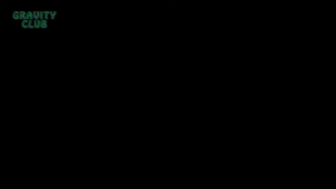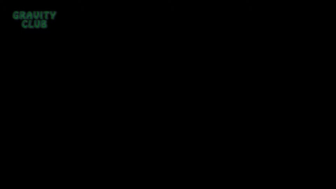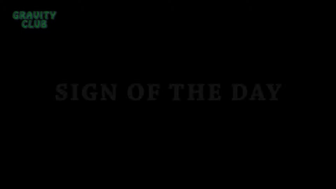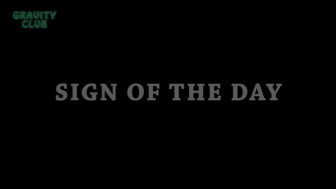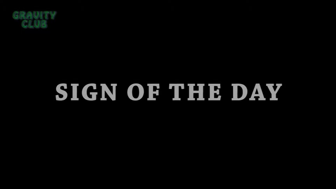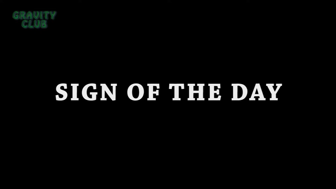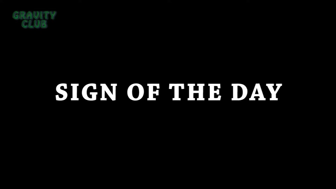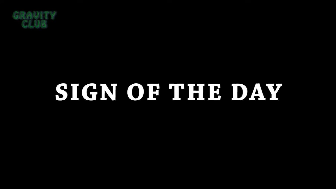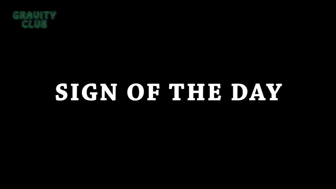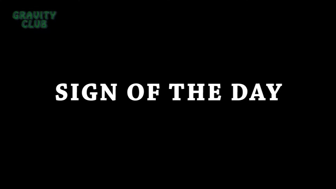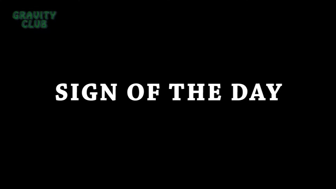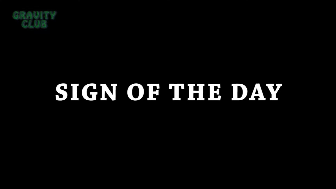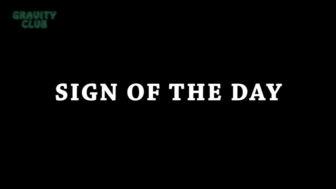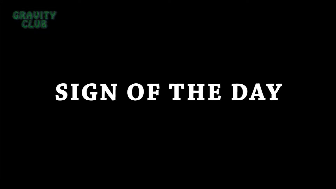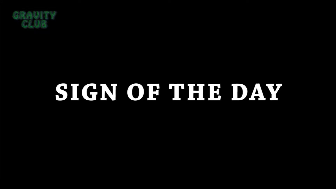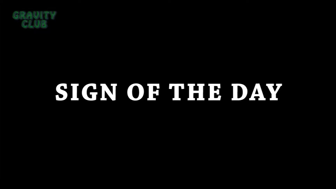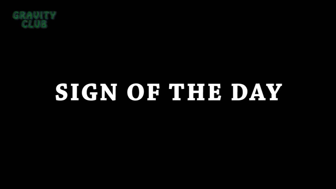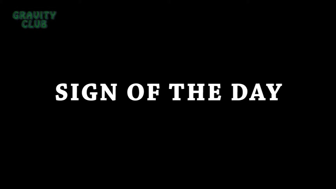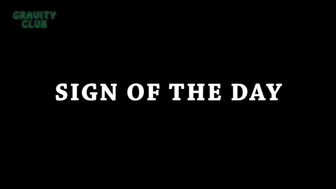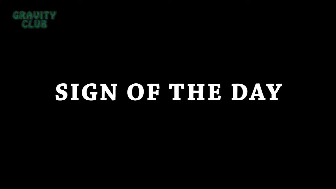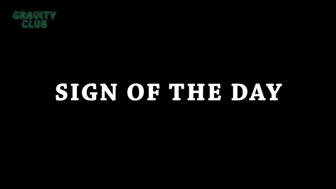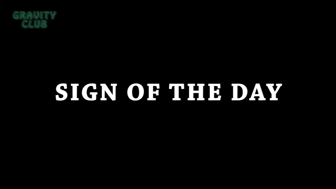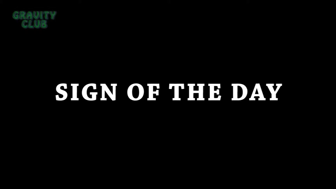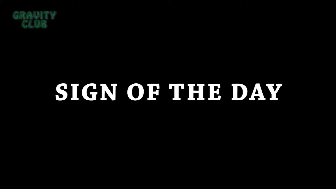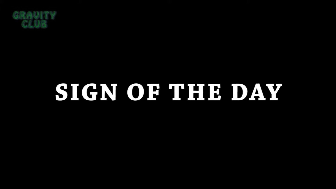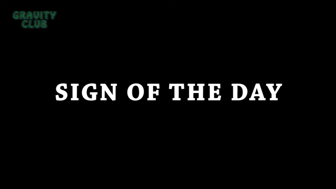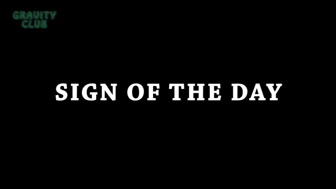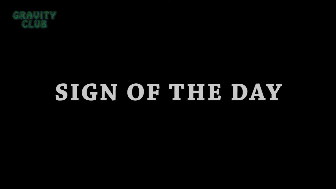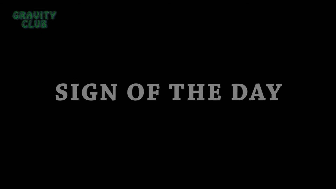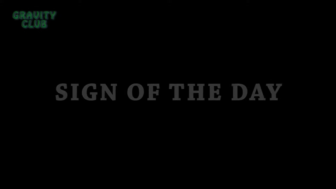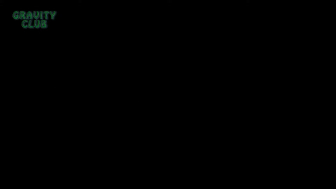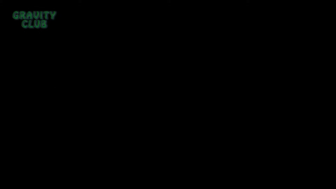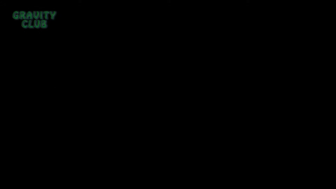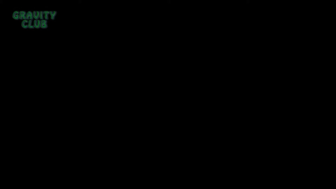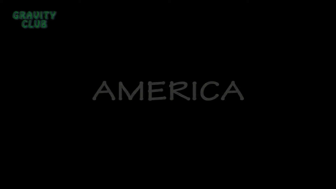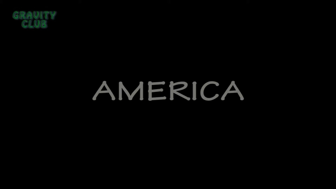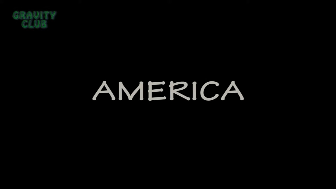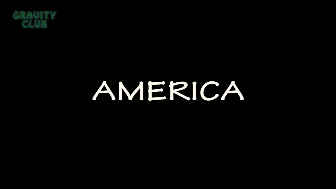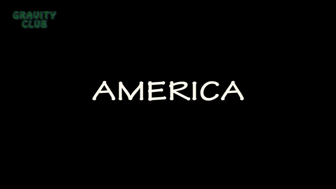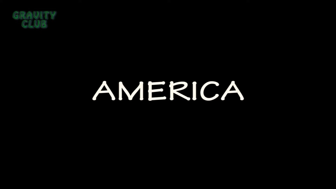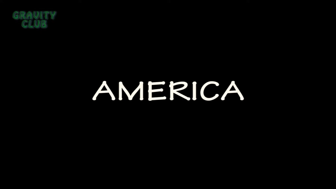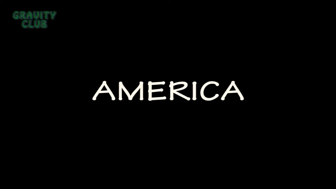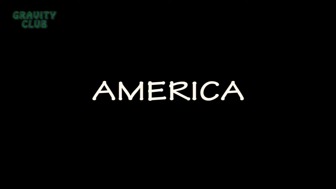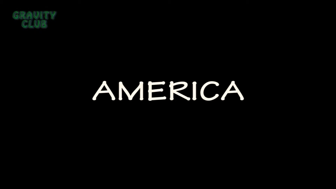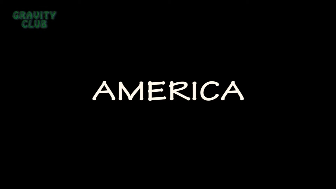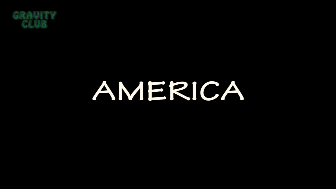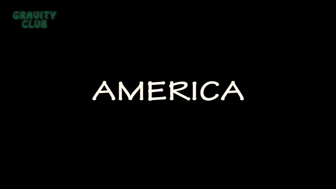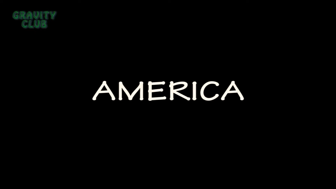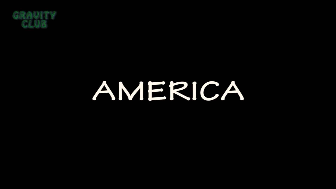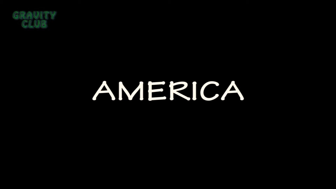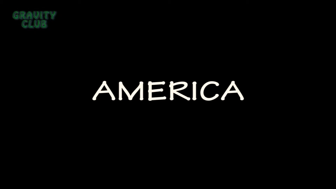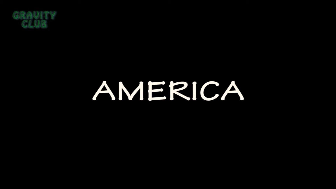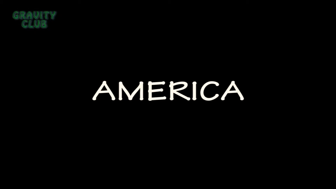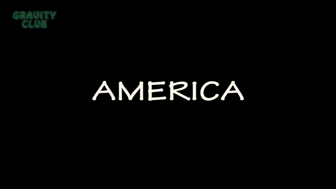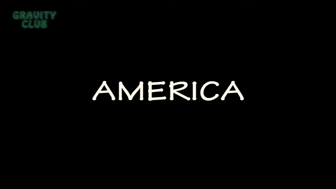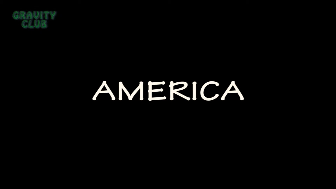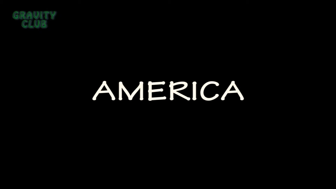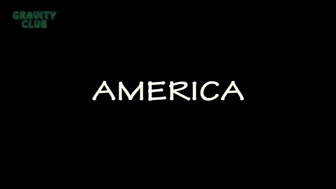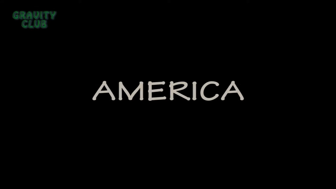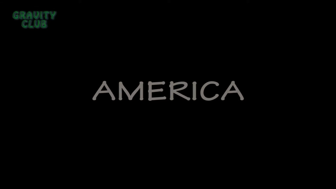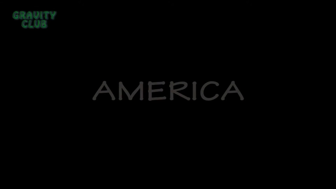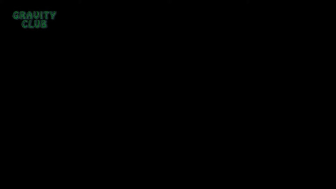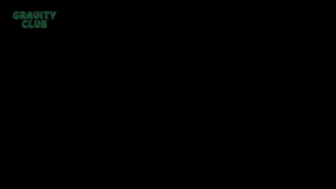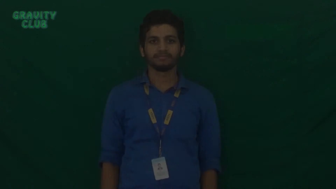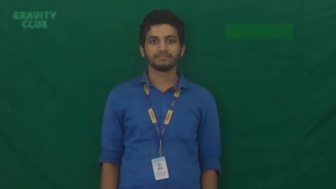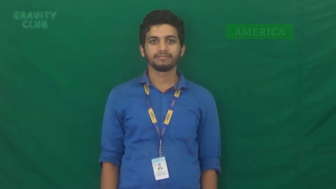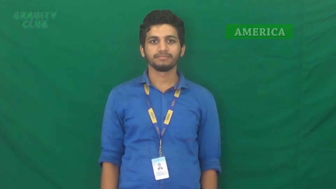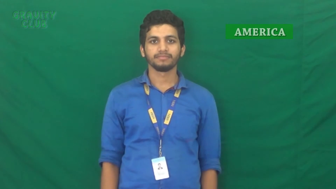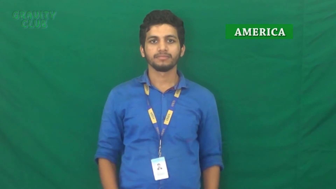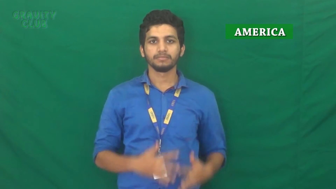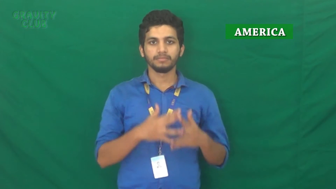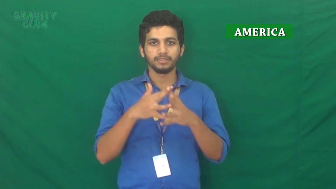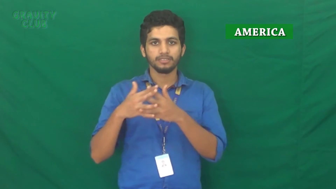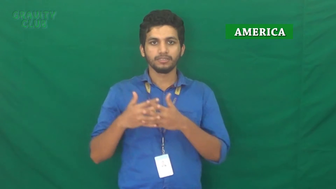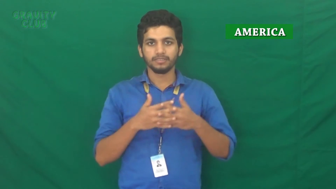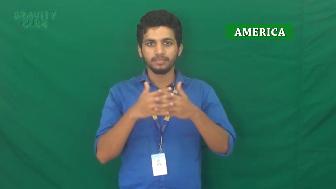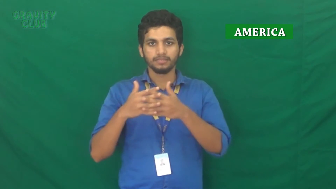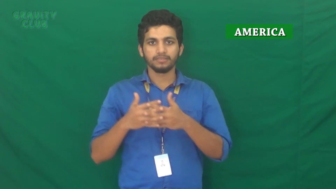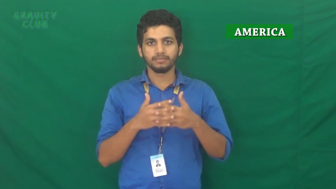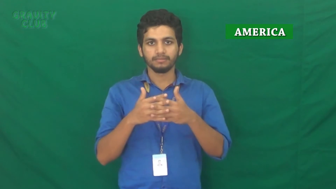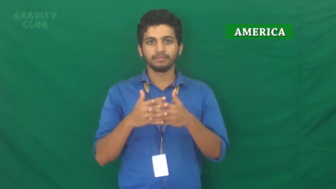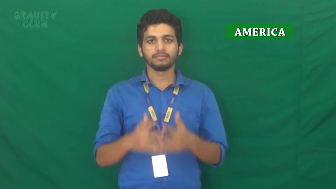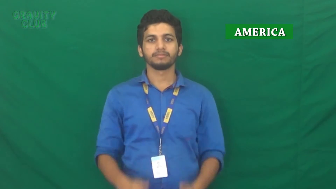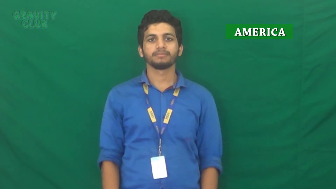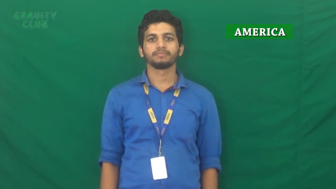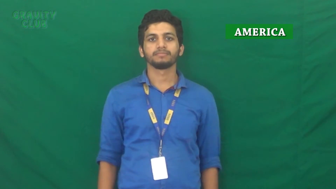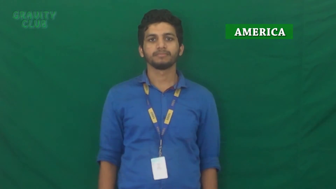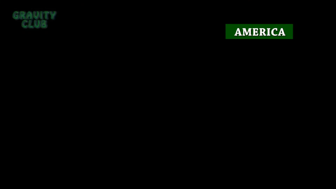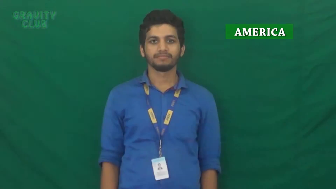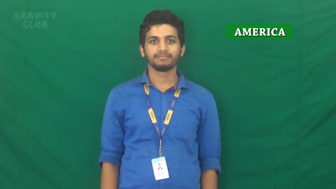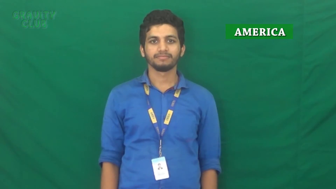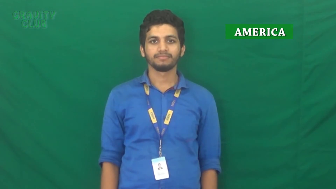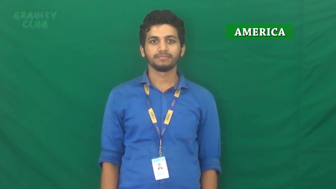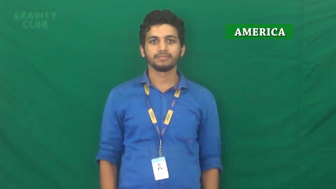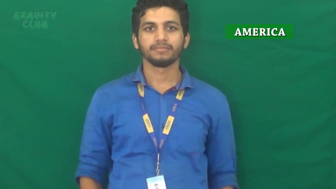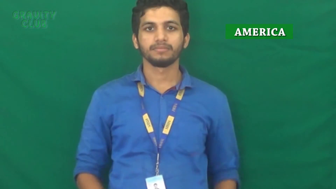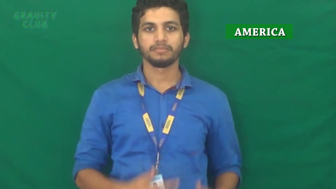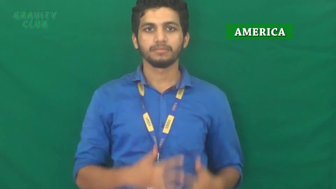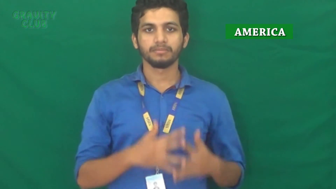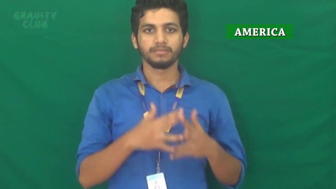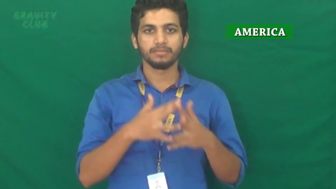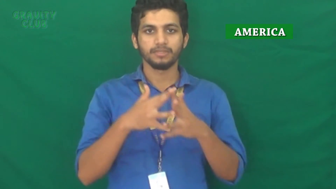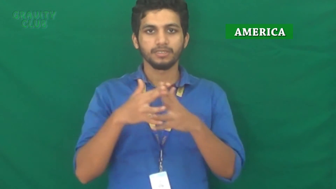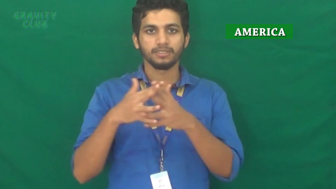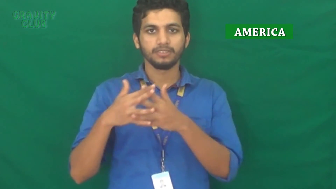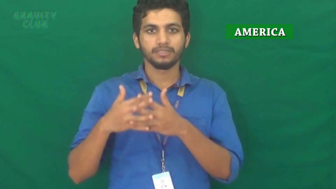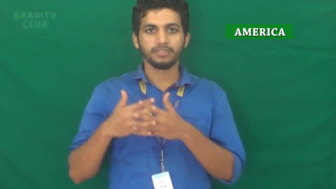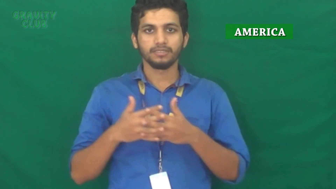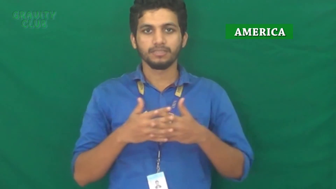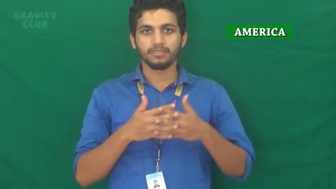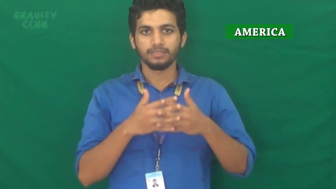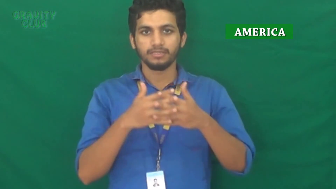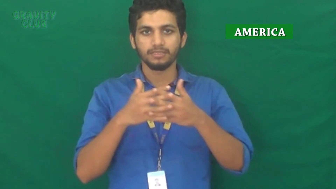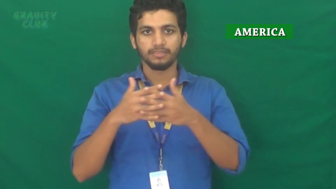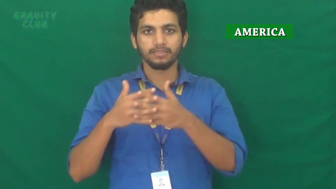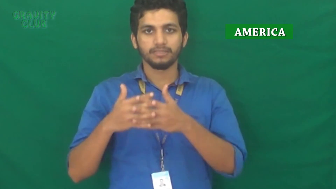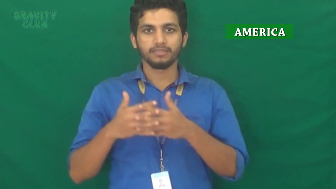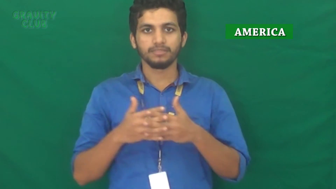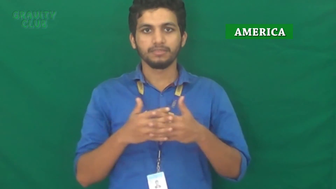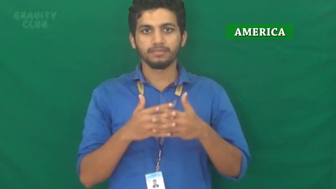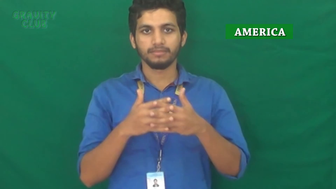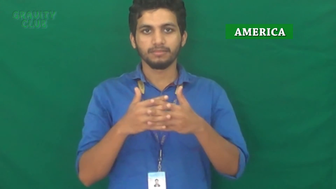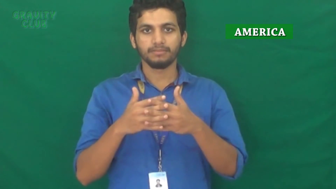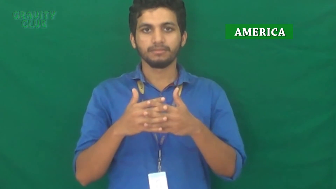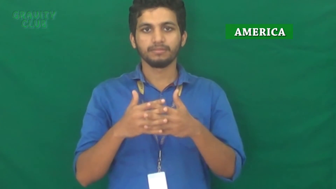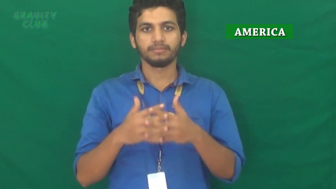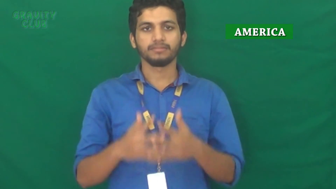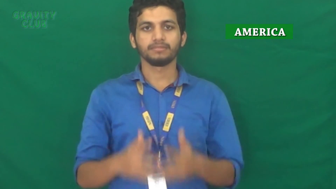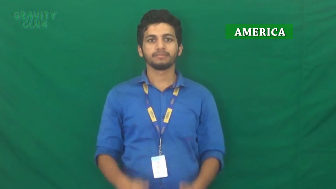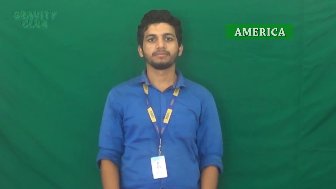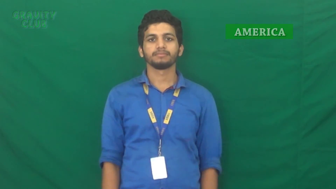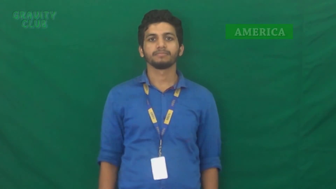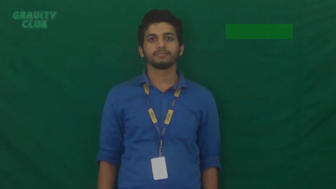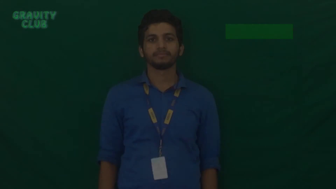America